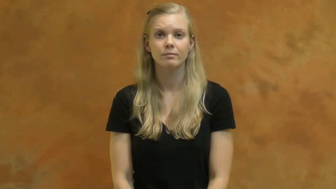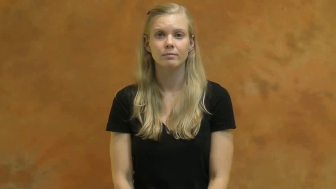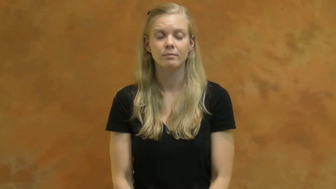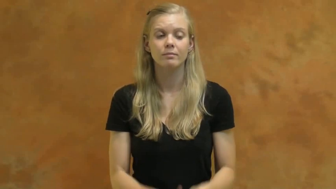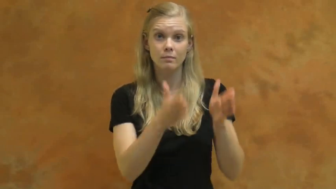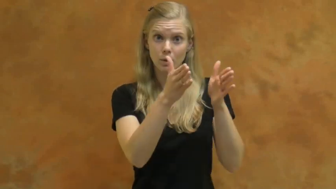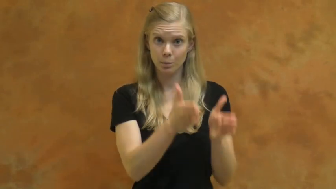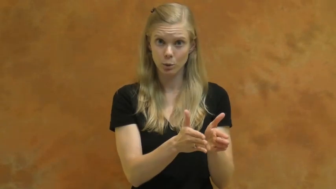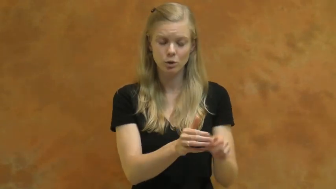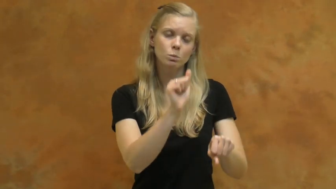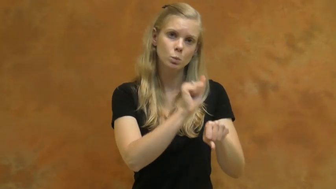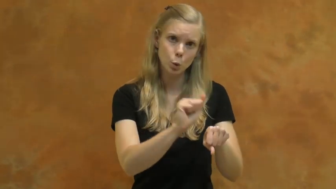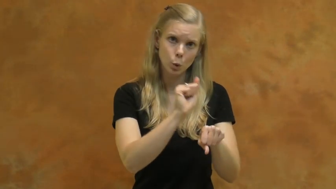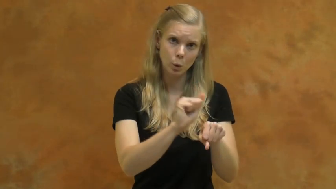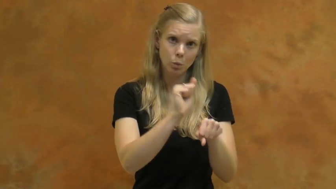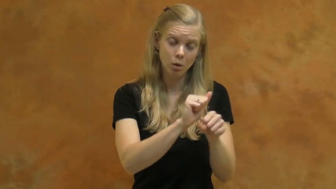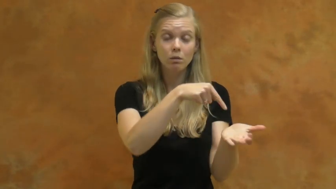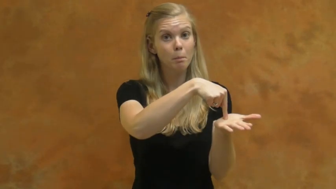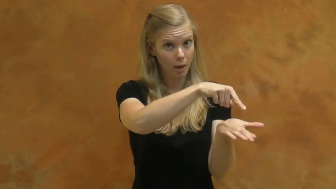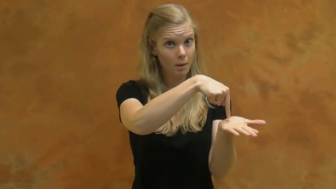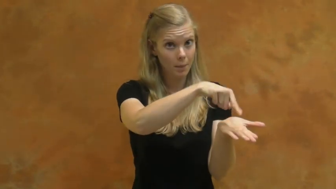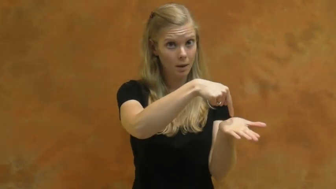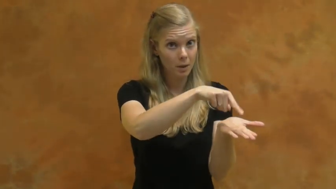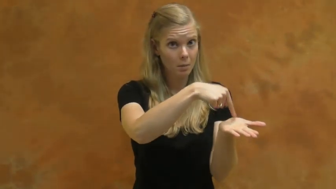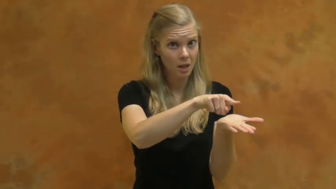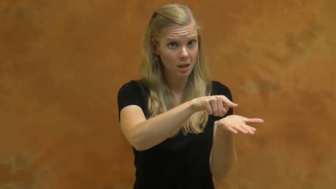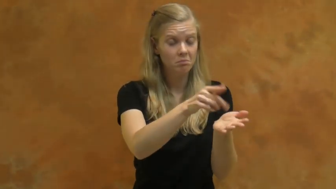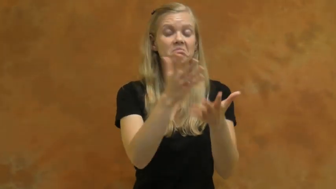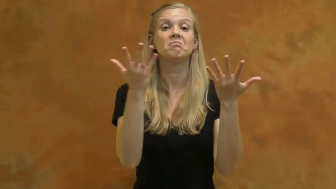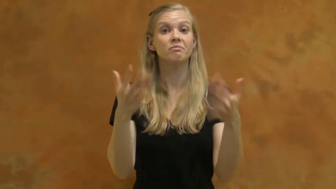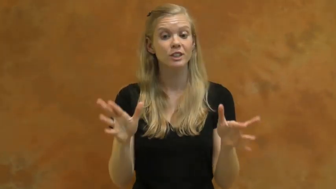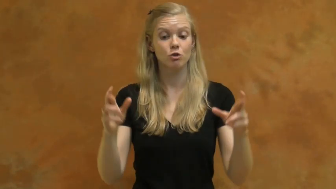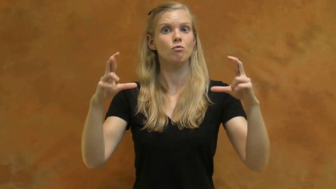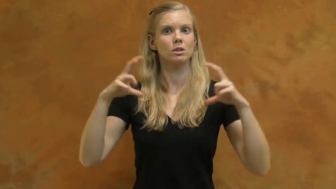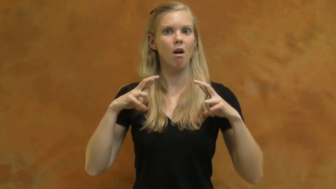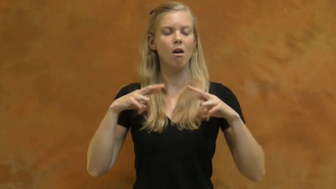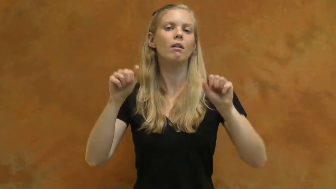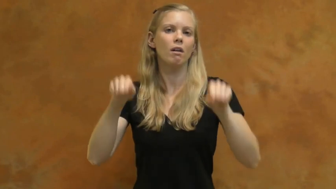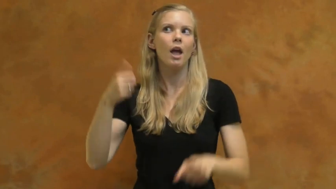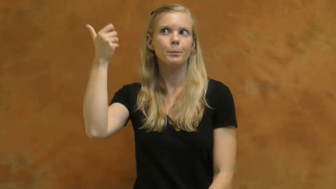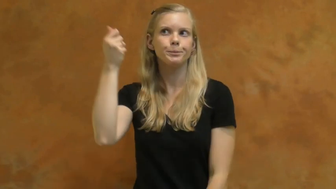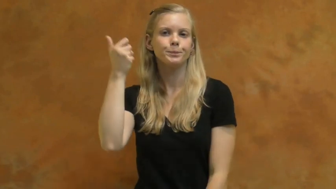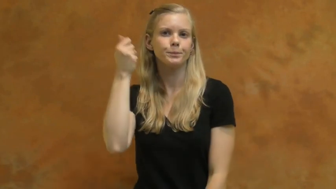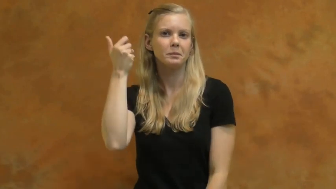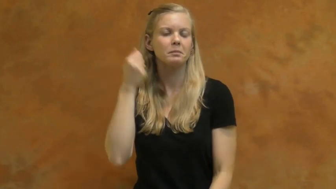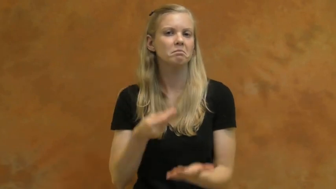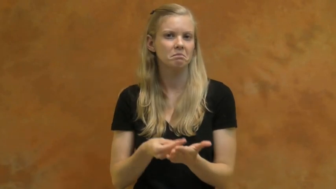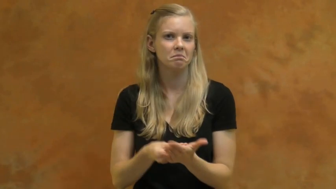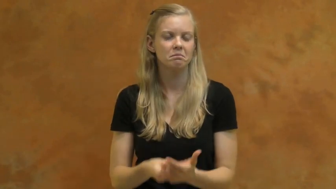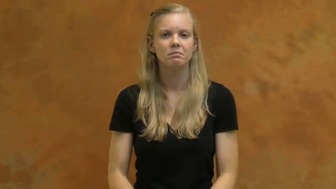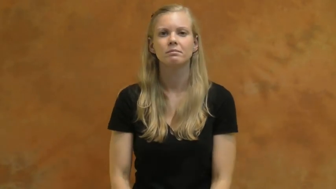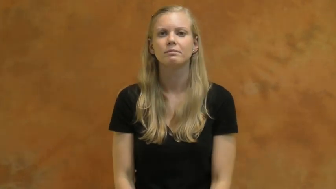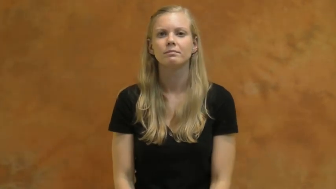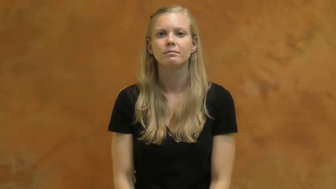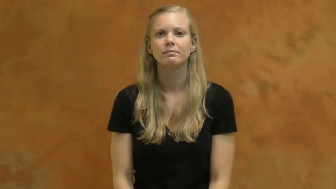pension